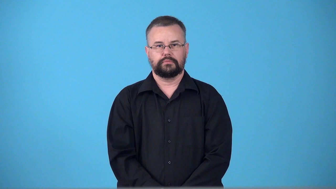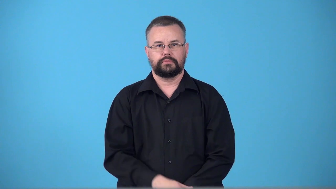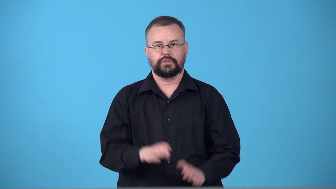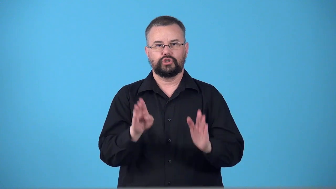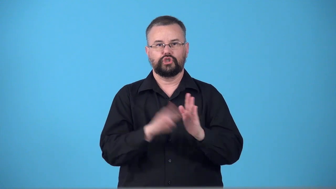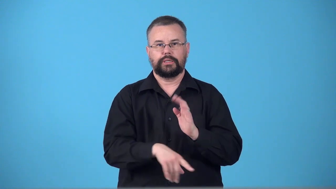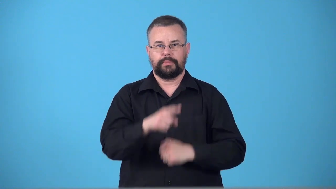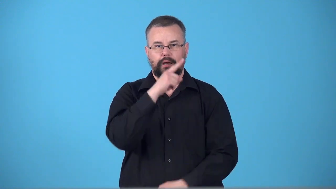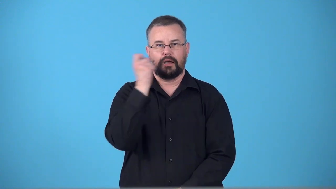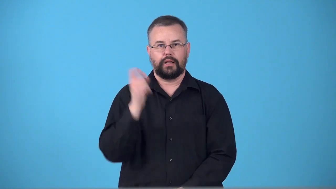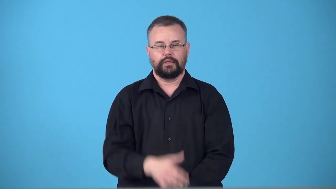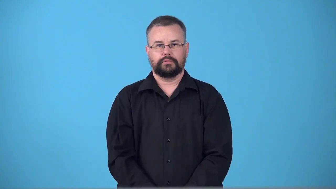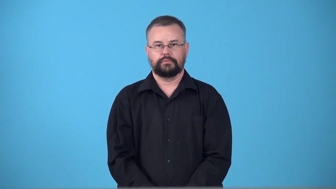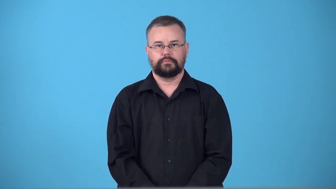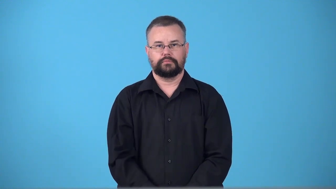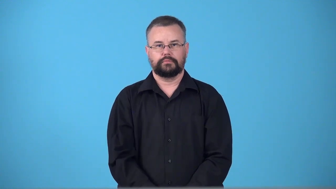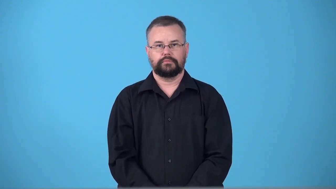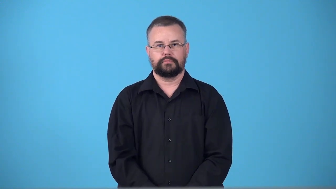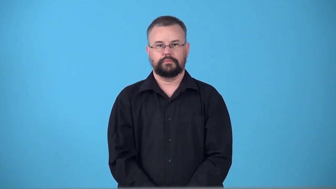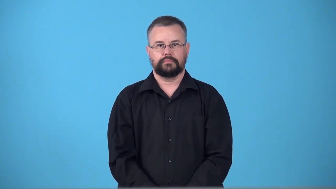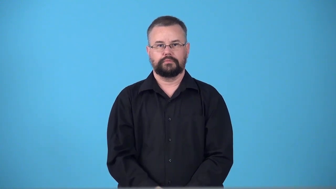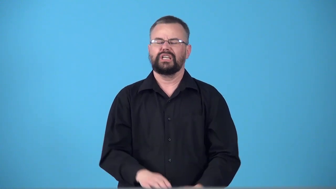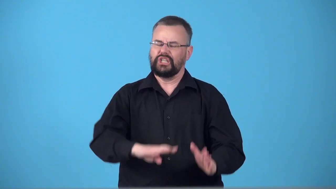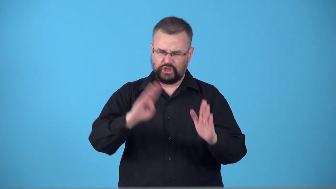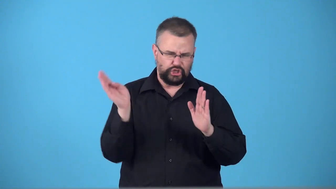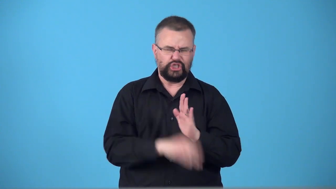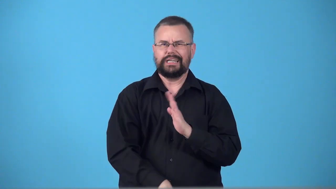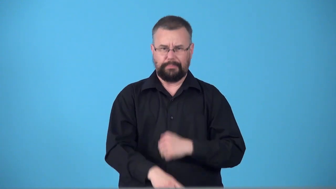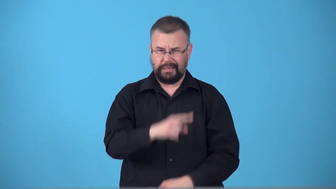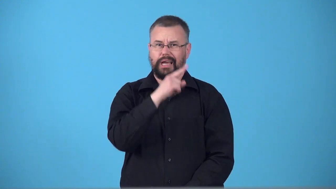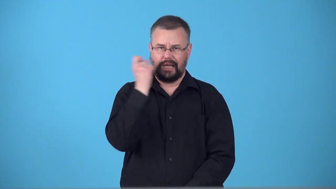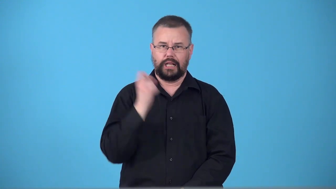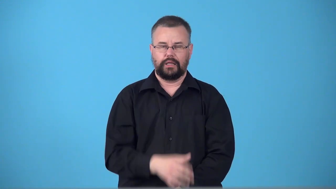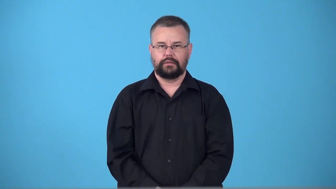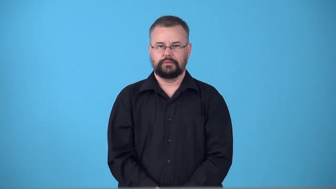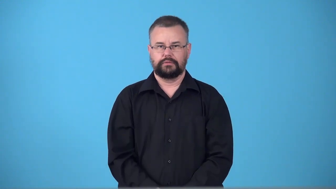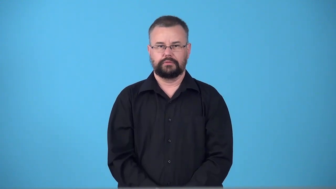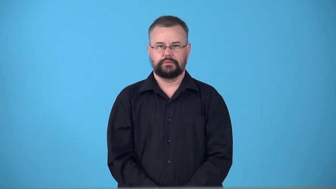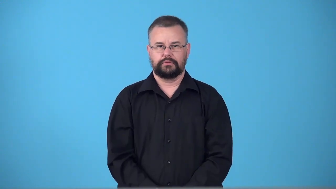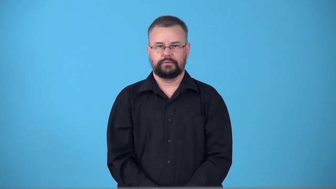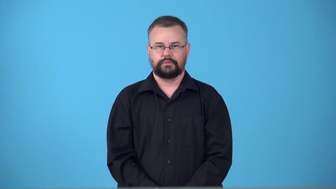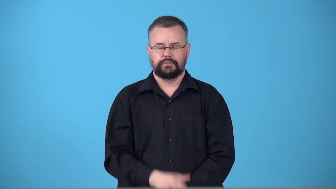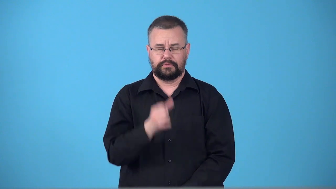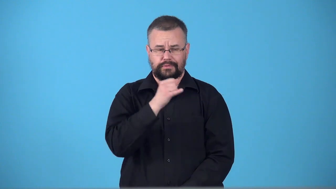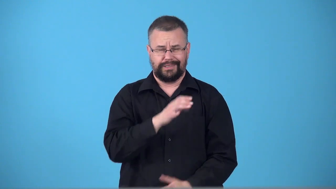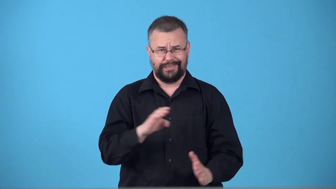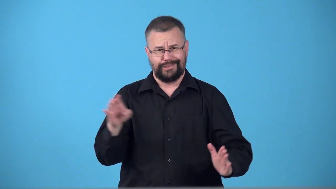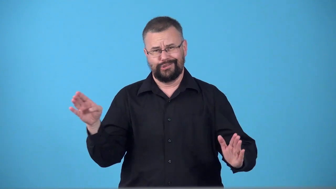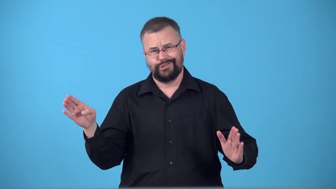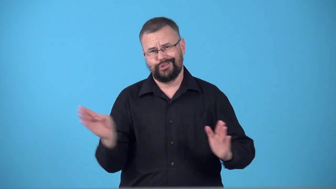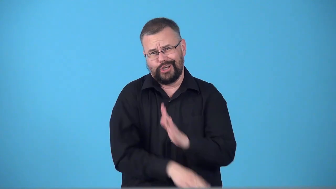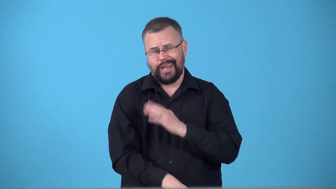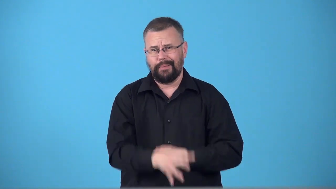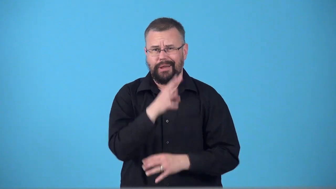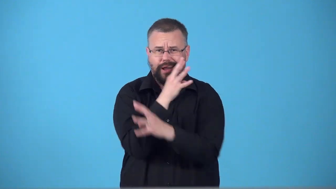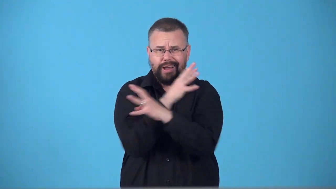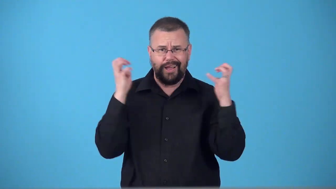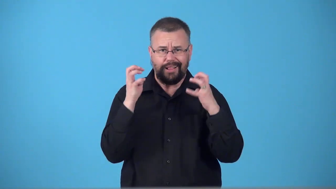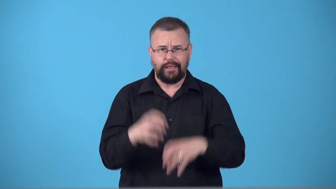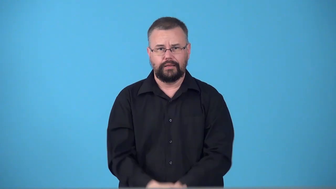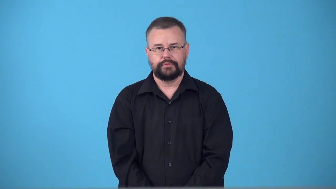tacky